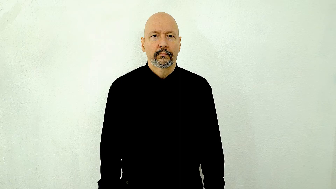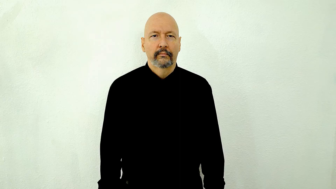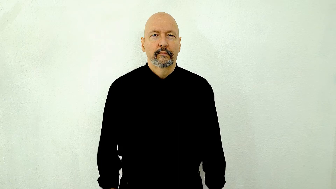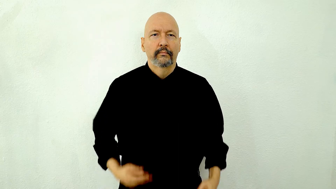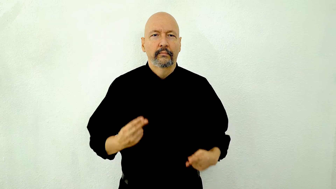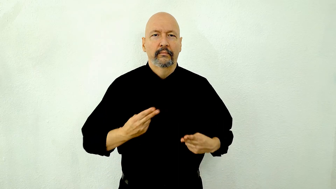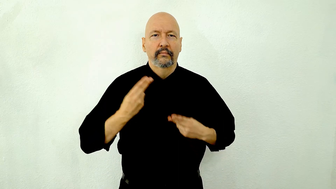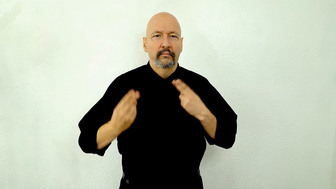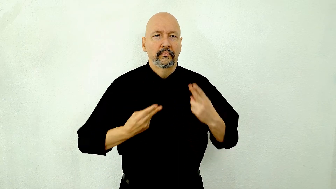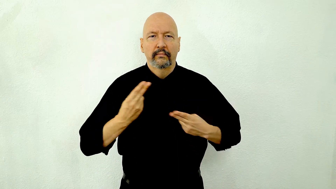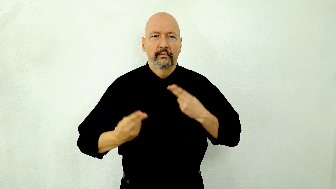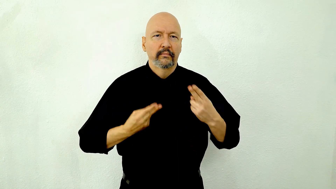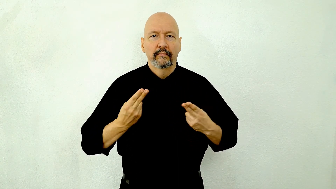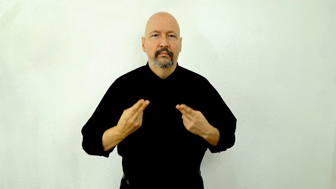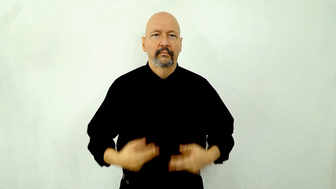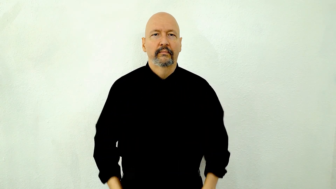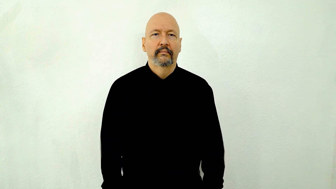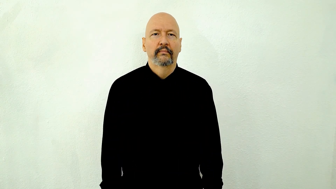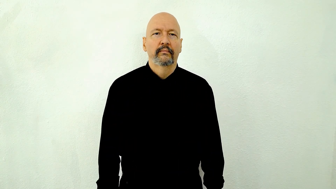HORMONES-[initialized-H-version]